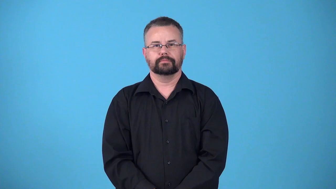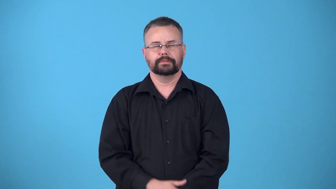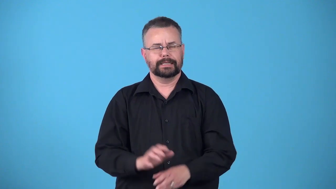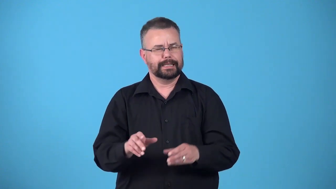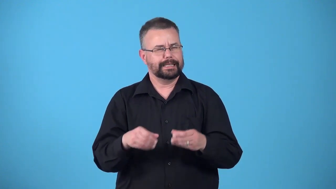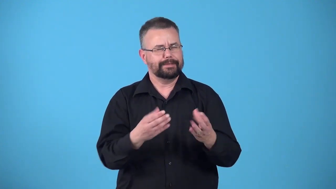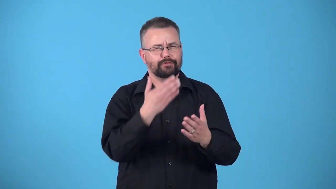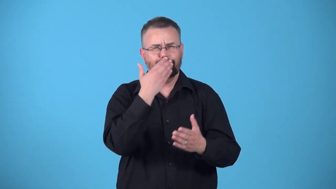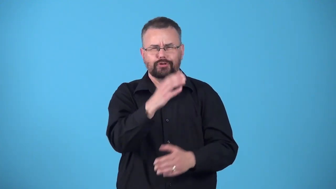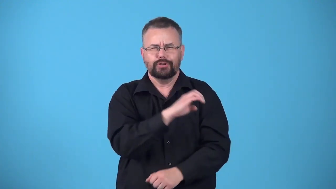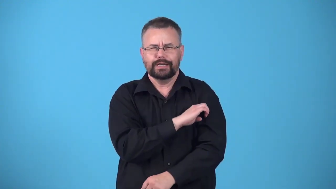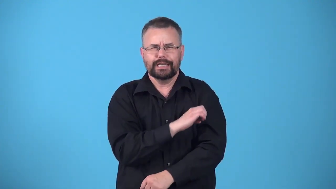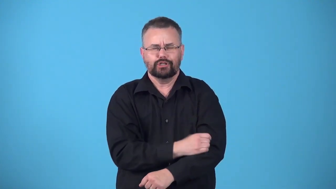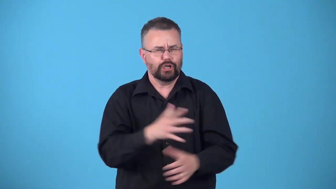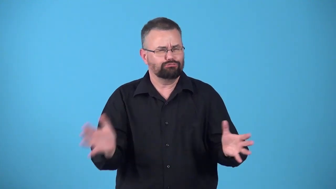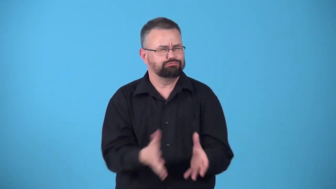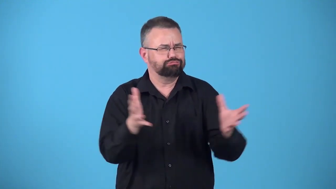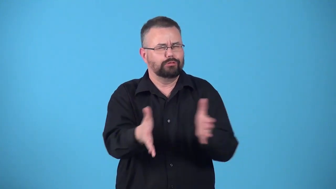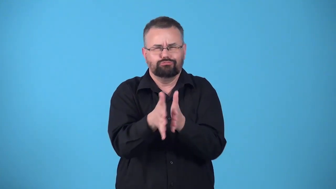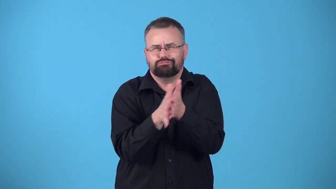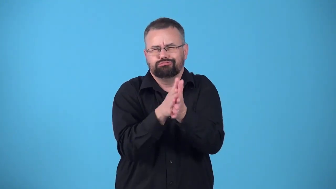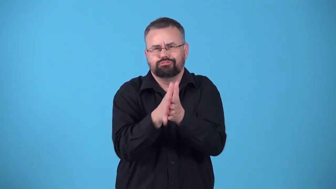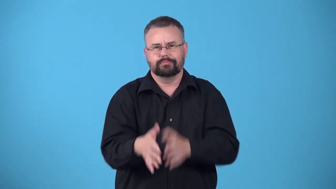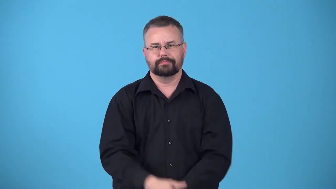breathe life into